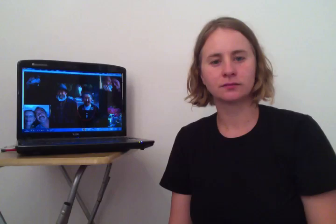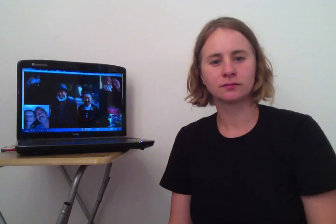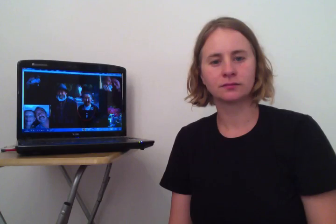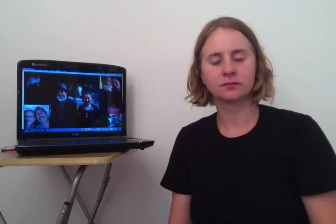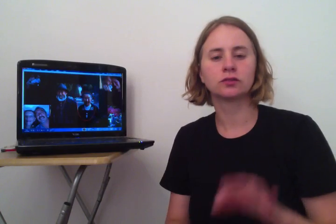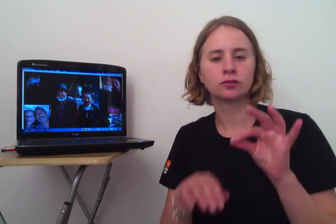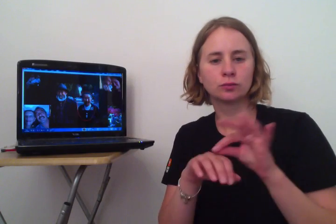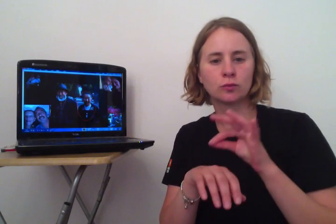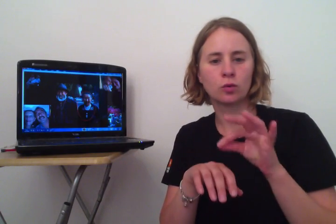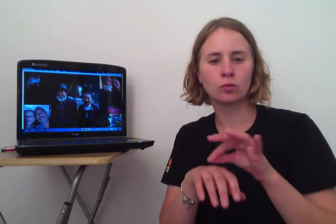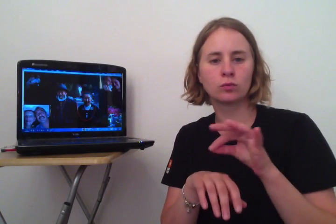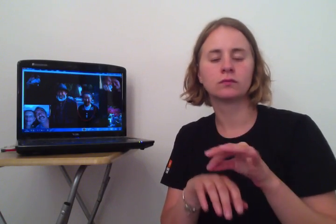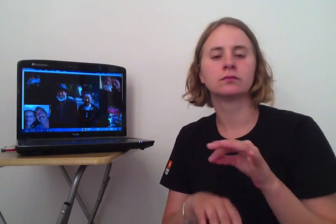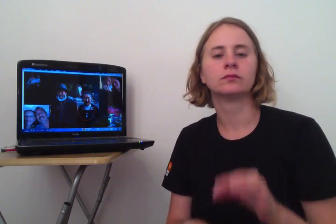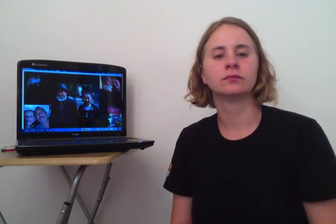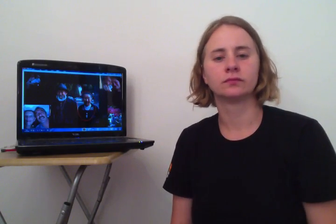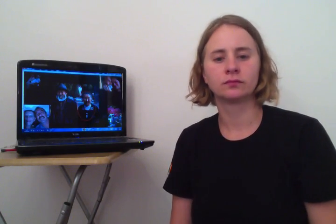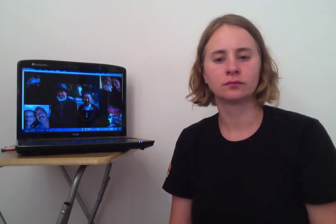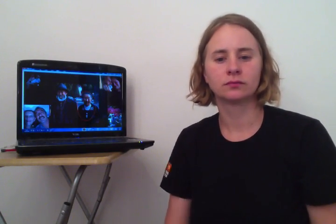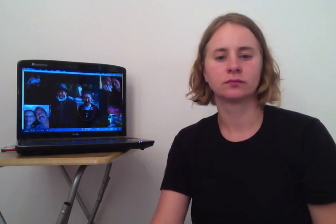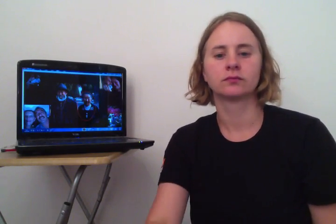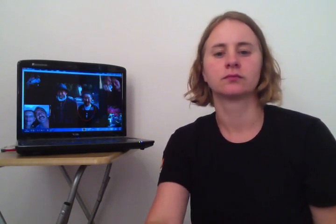wife